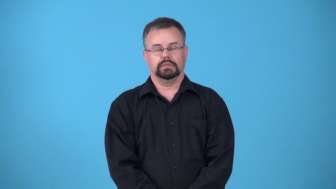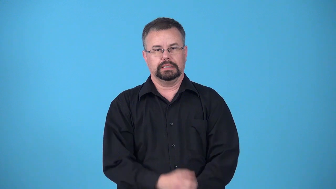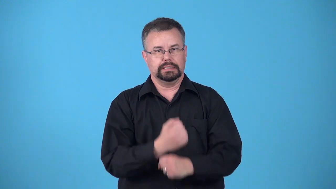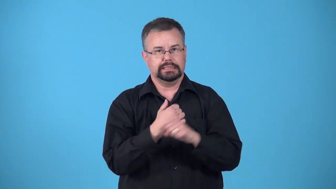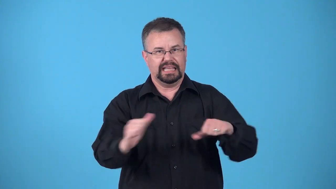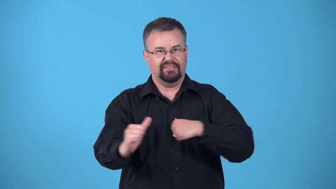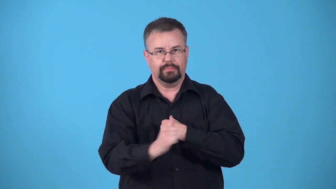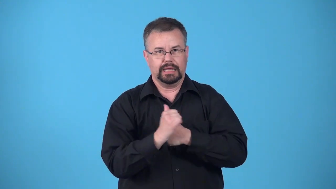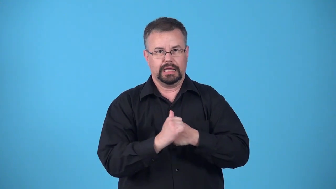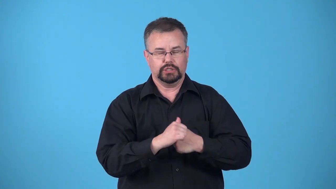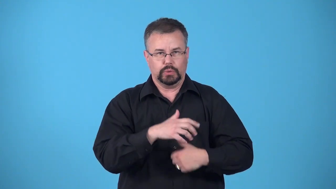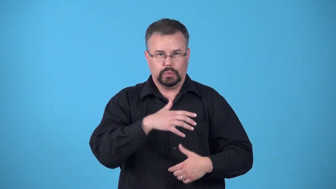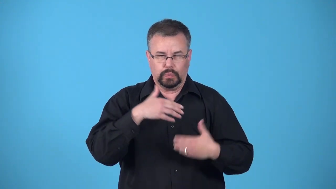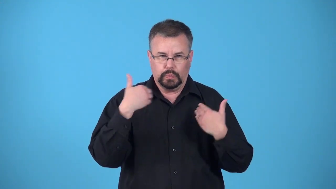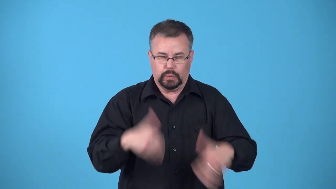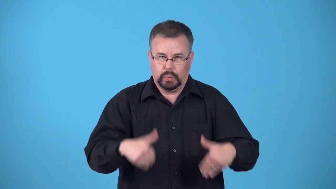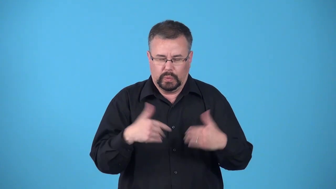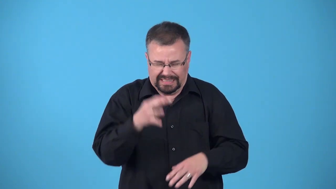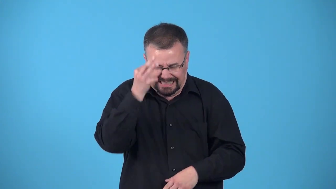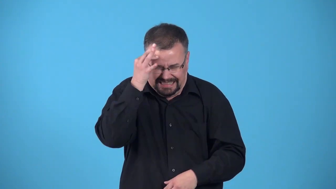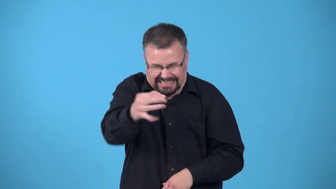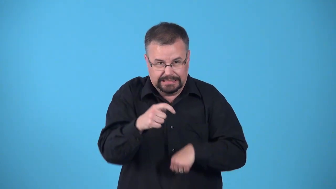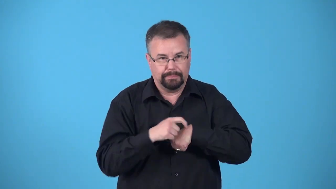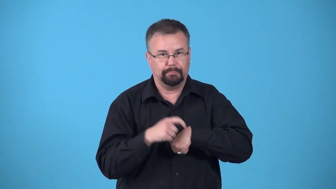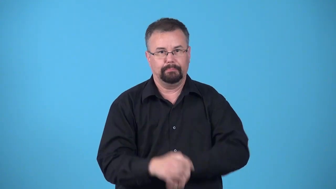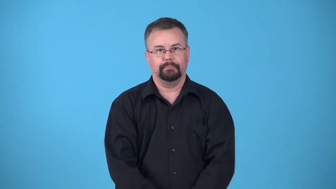saved by the bell